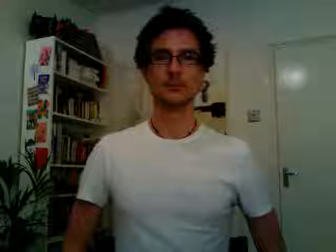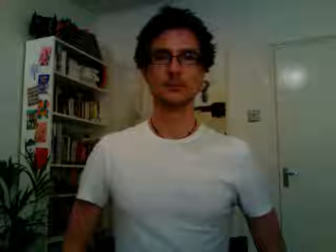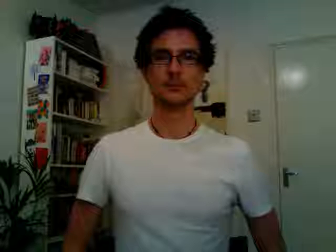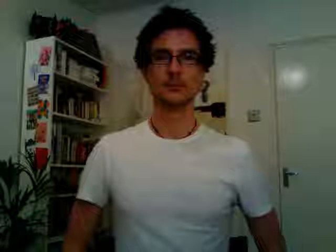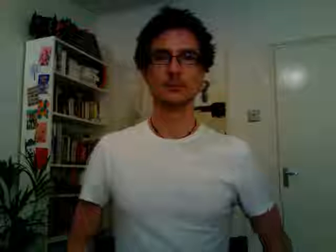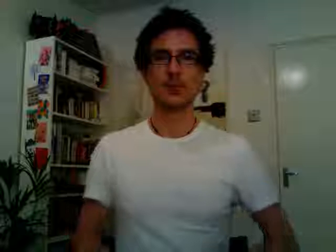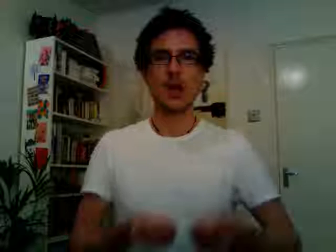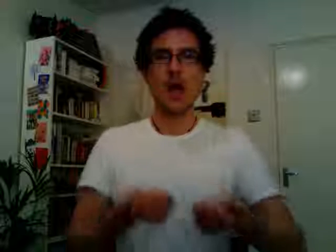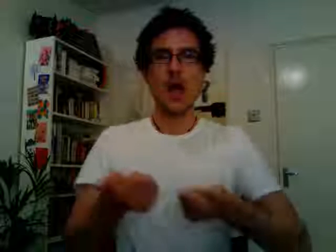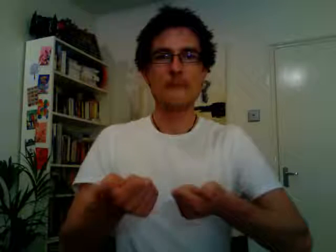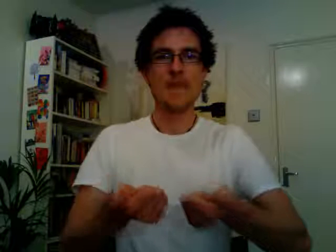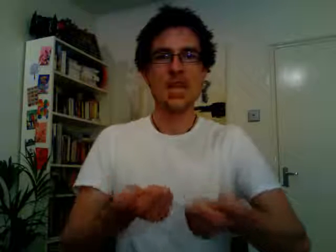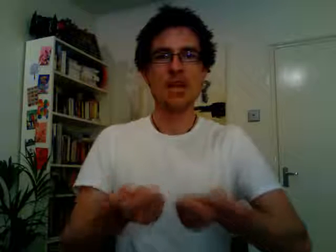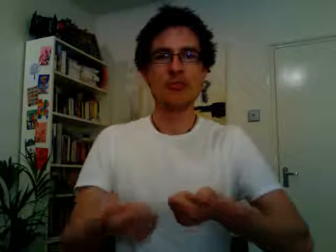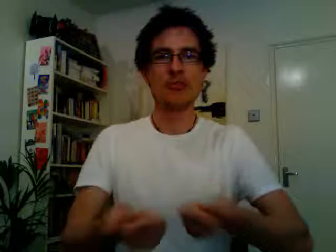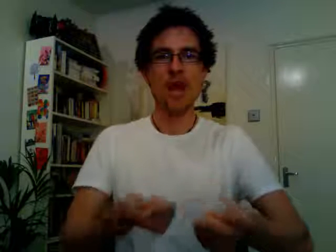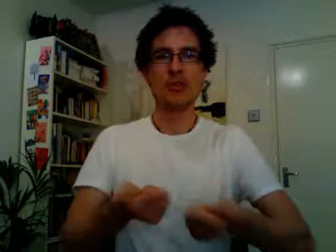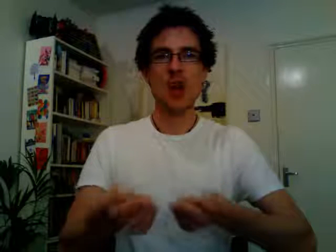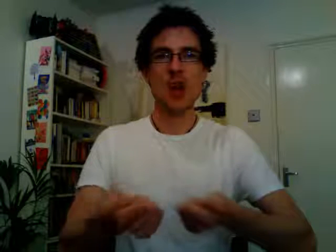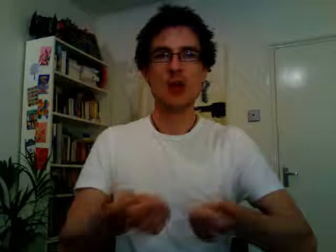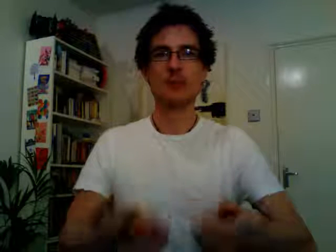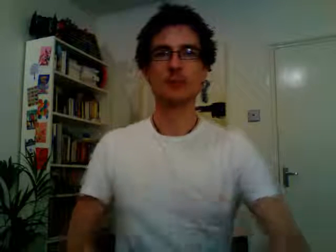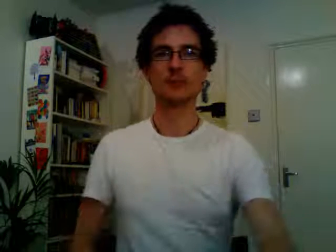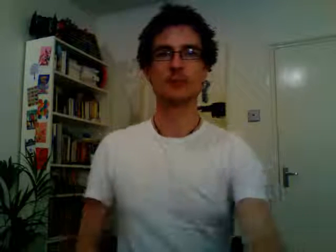administrator